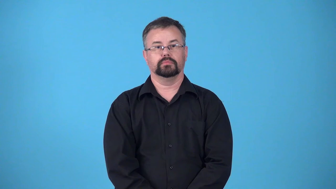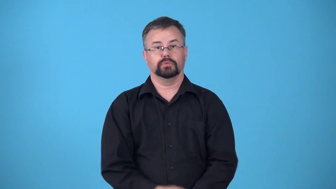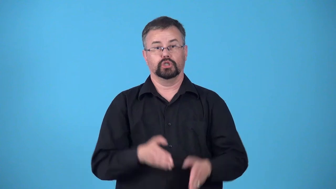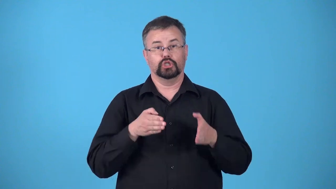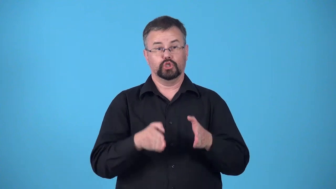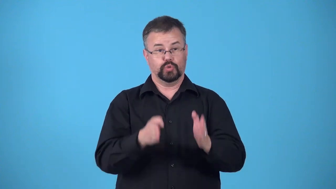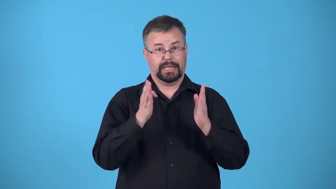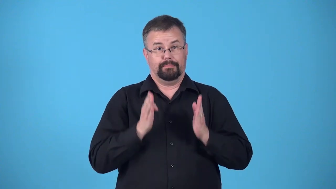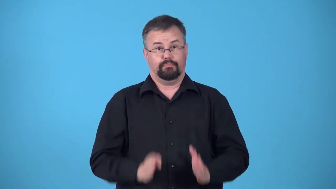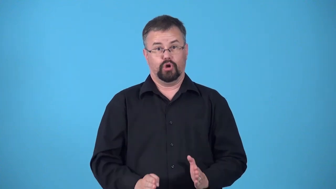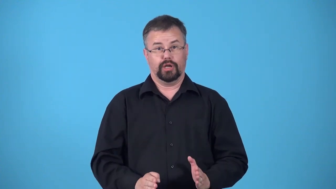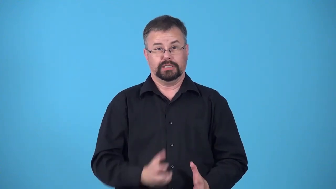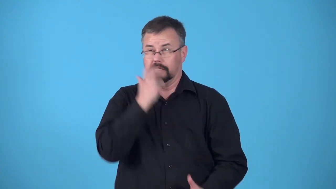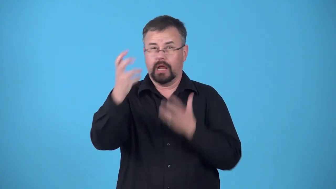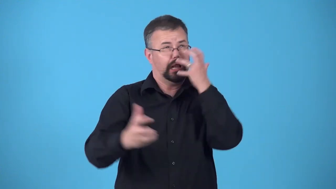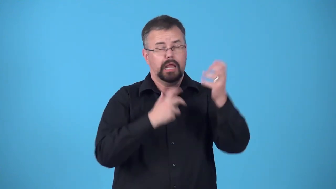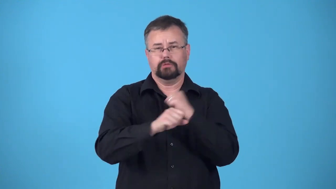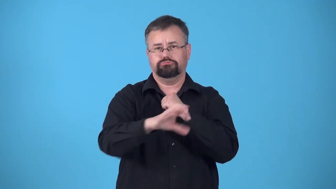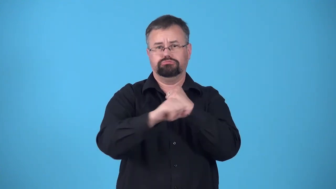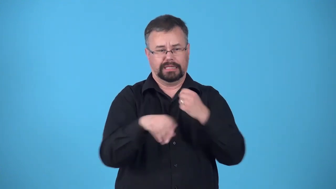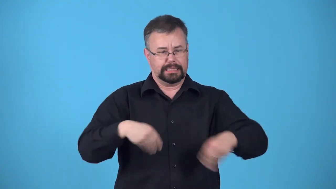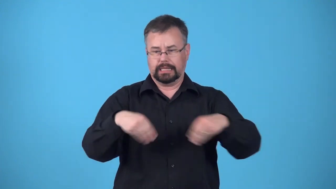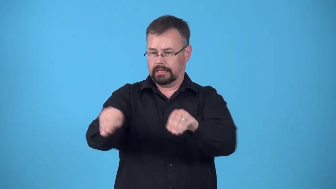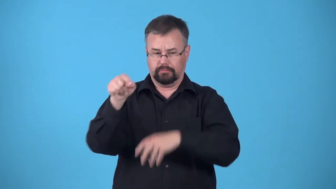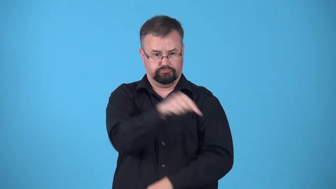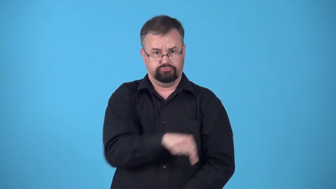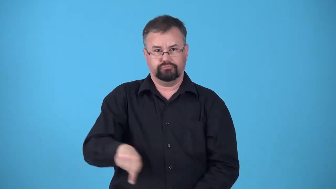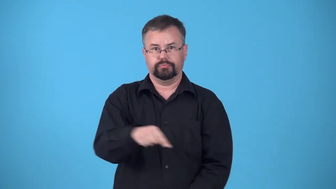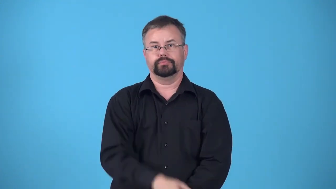crier-peddler who shouts to advertises the goods he sells